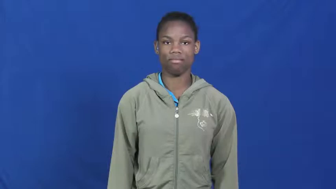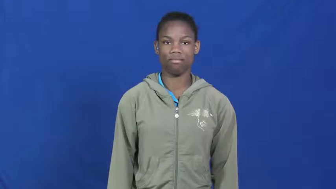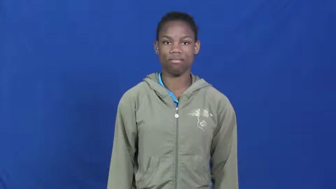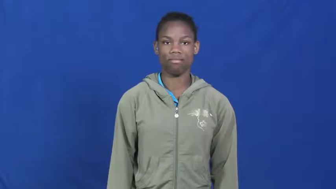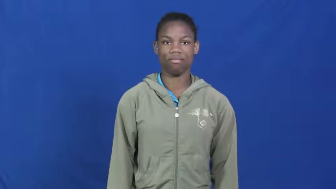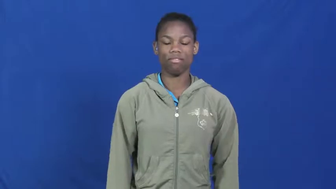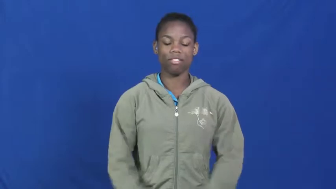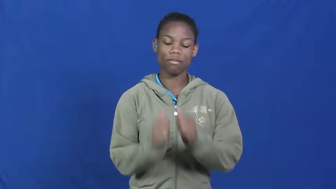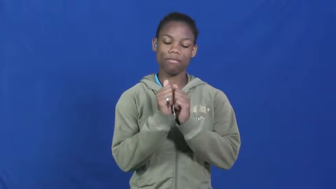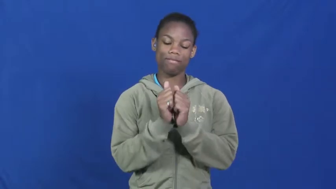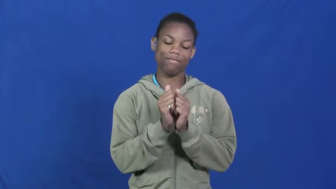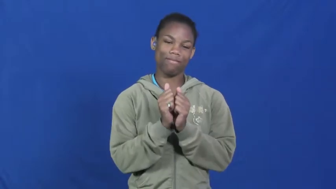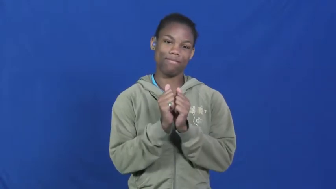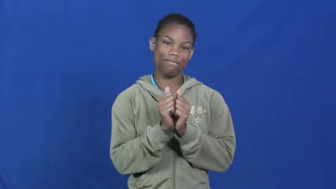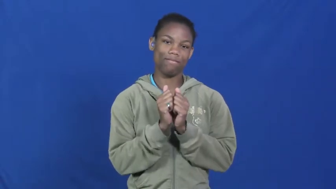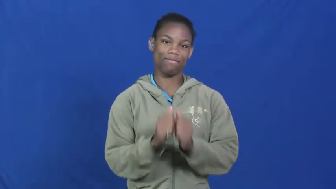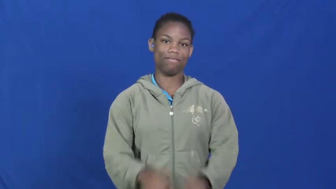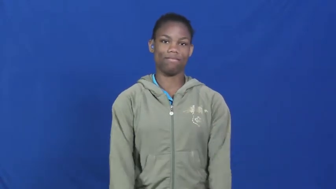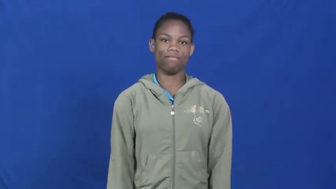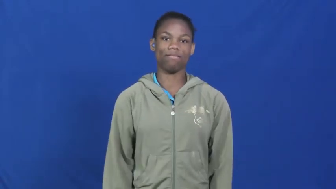go steady